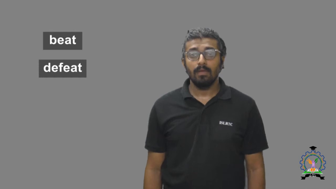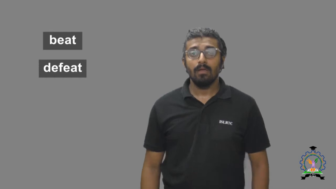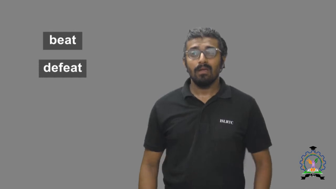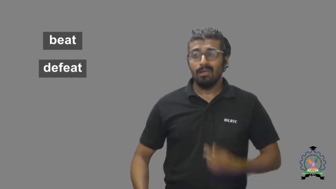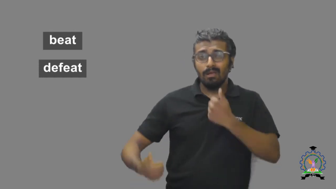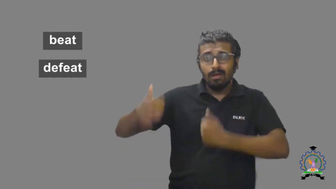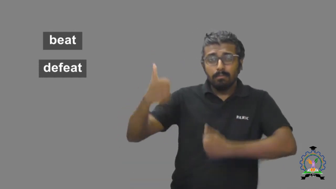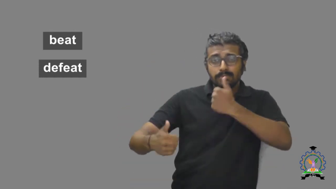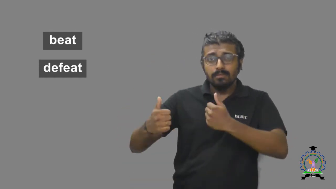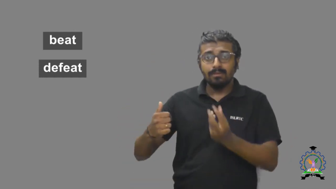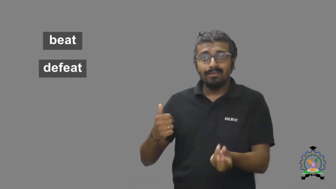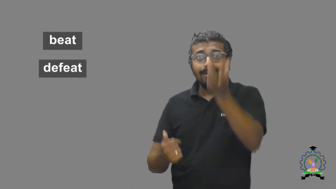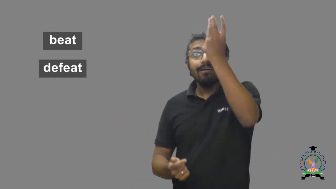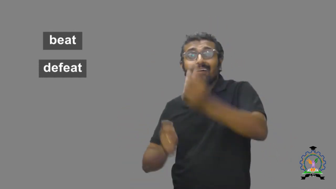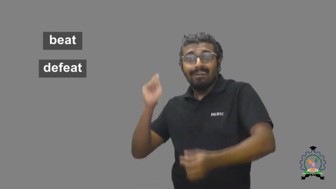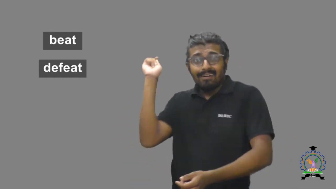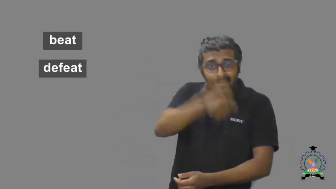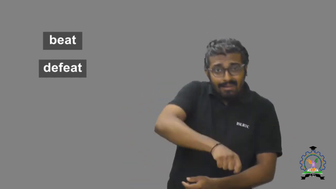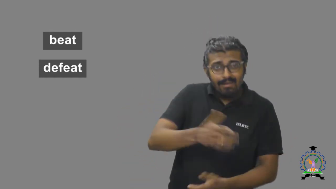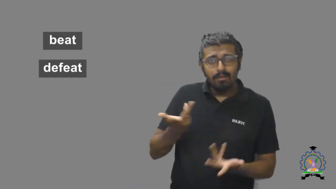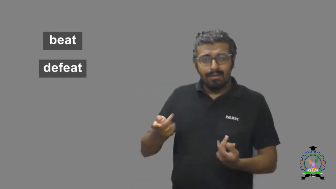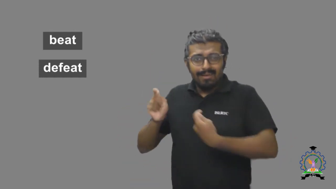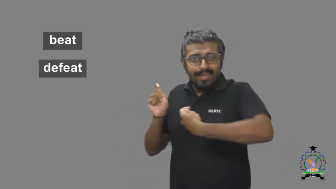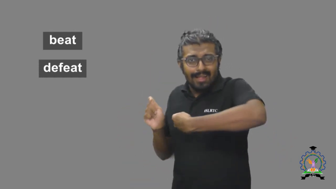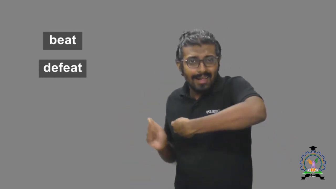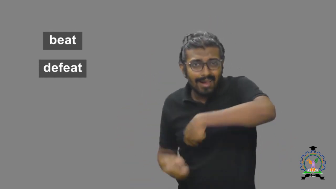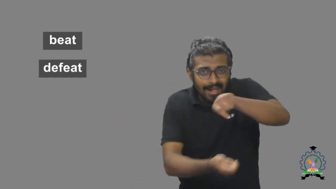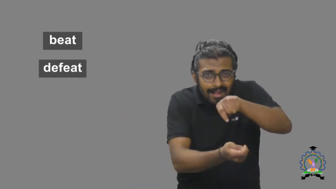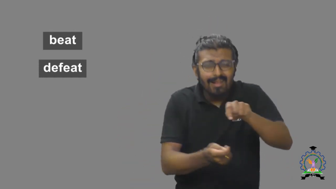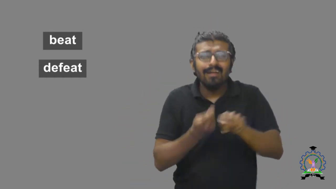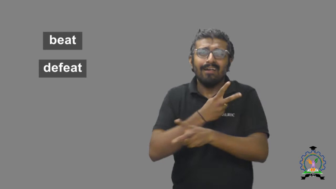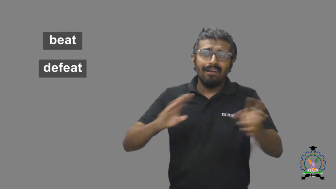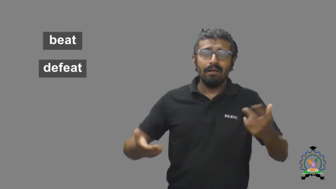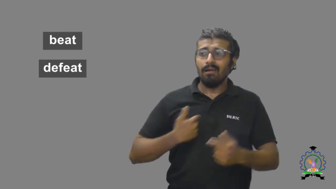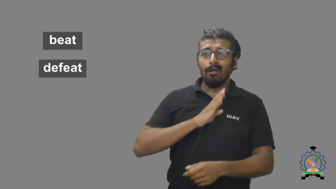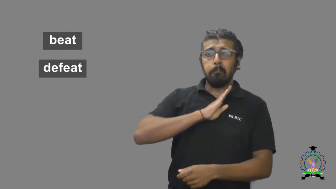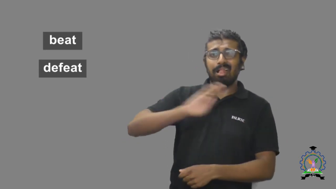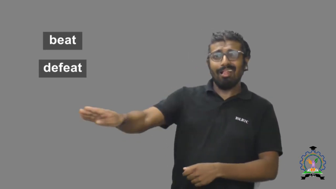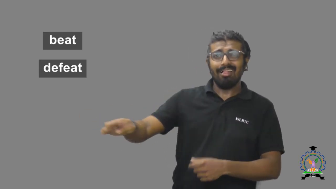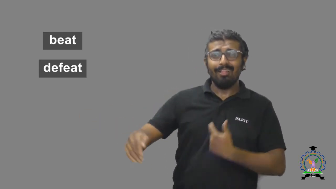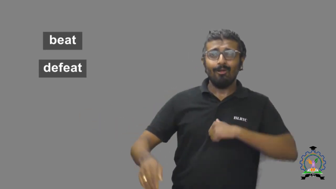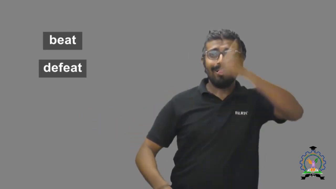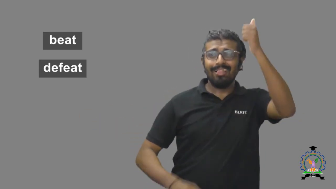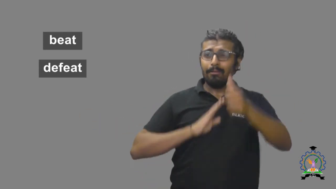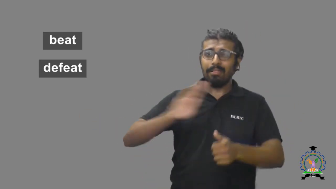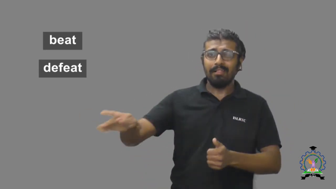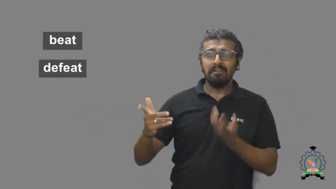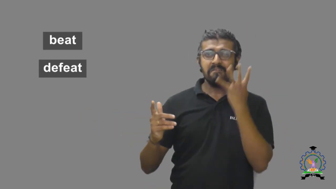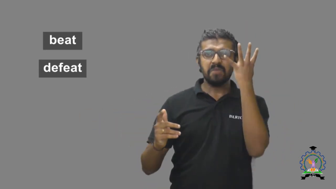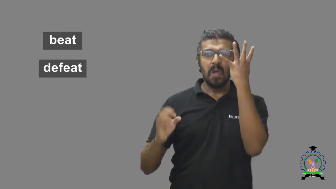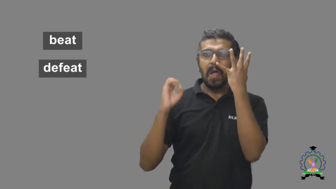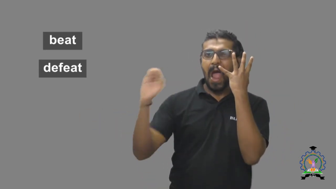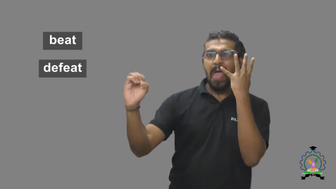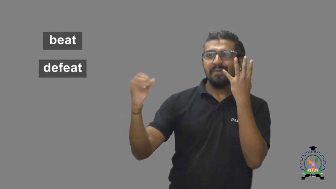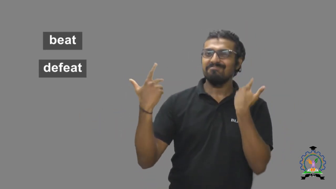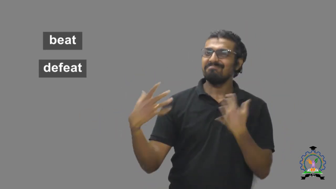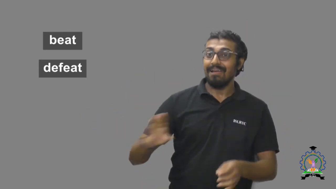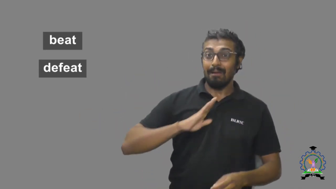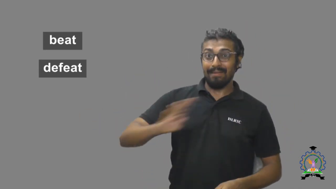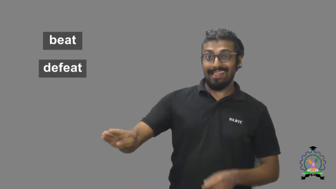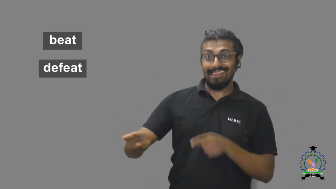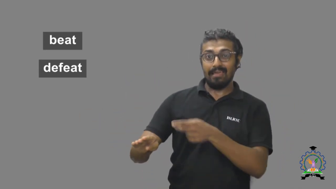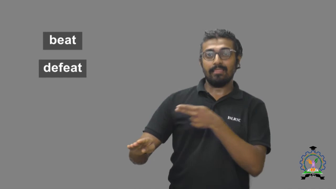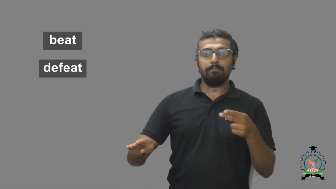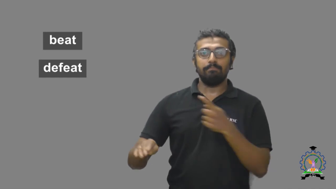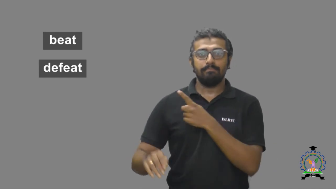beat, defeat